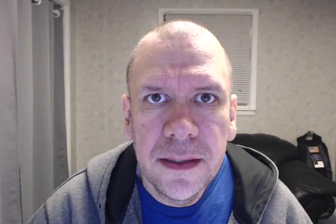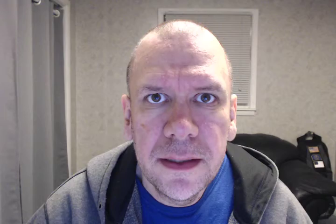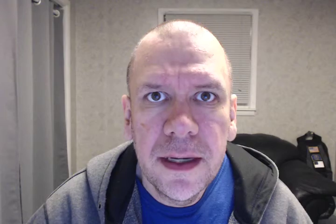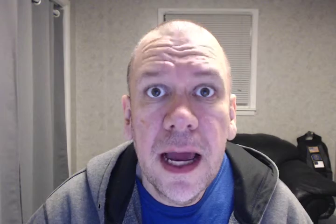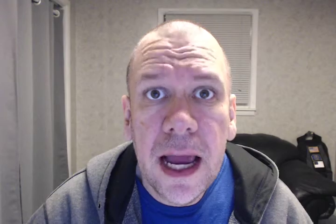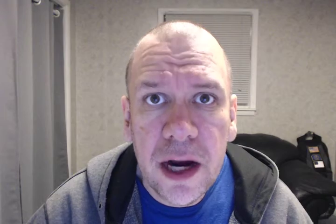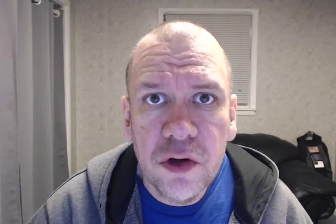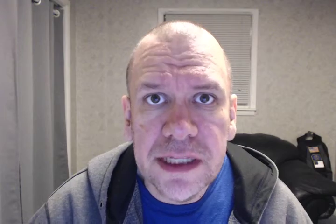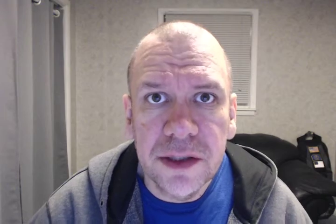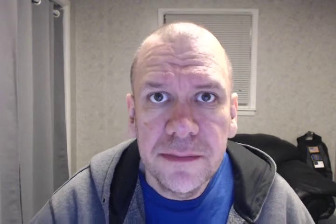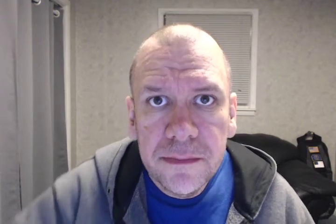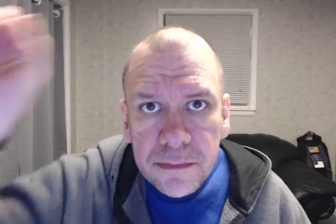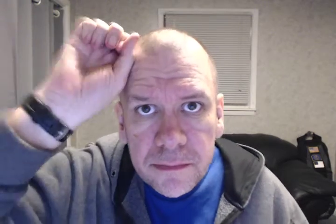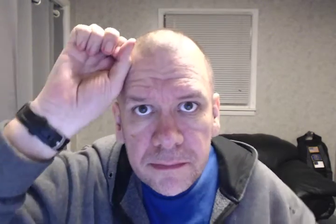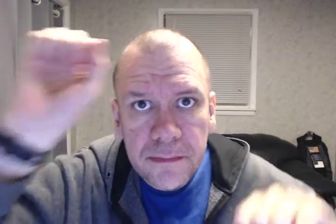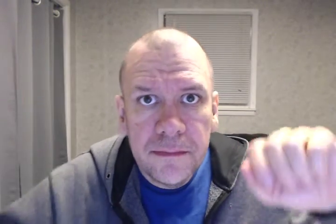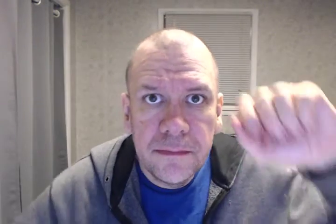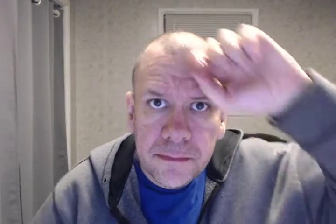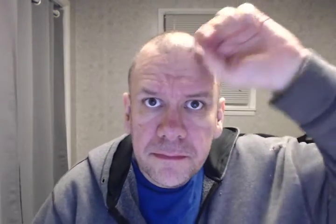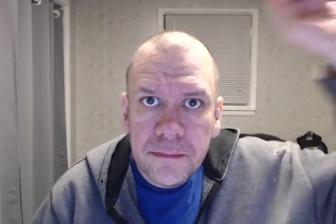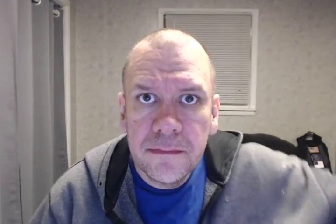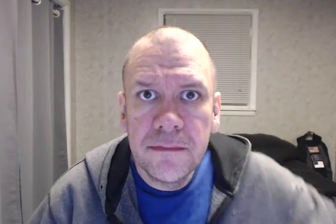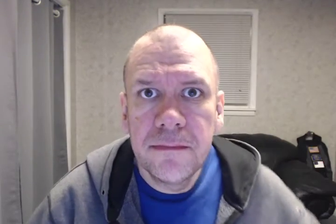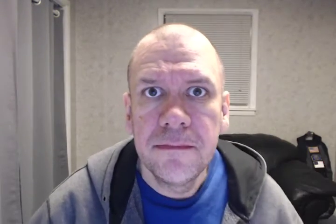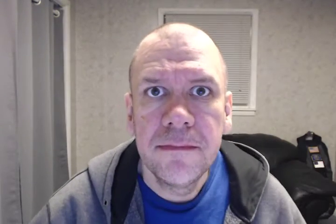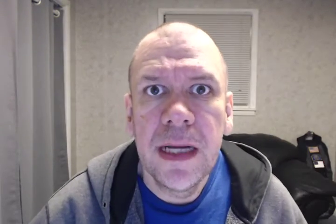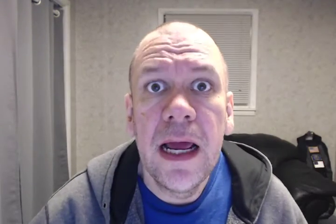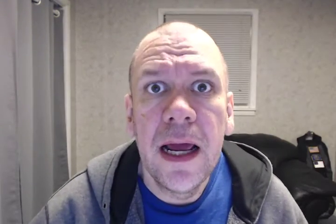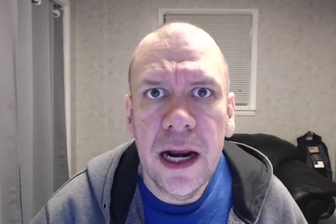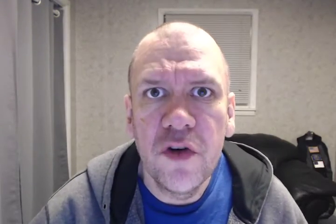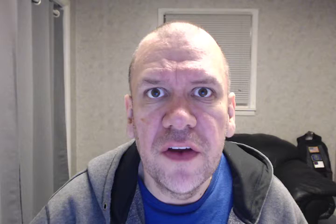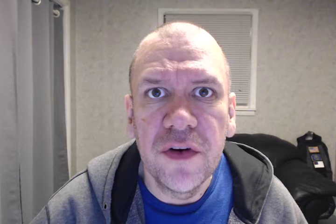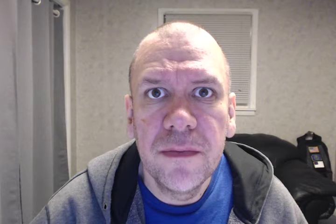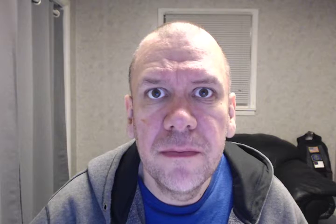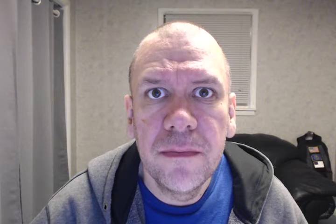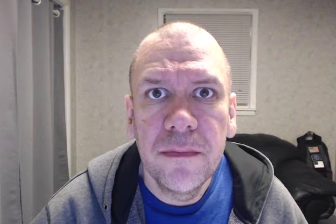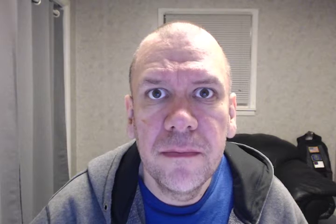Hair Dresser